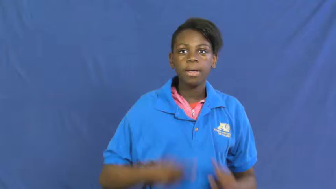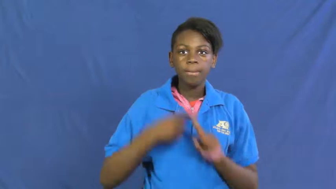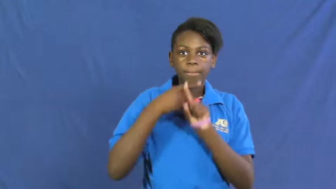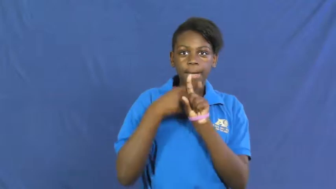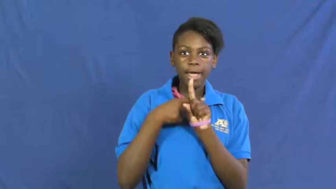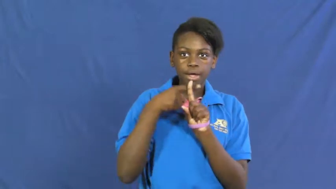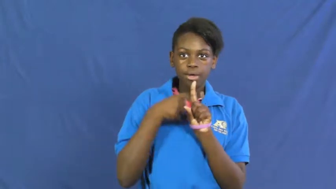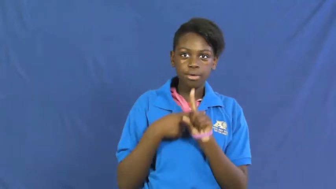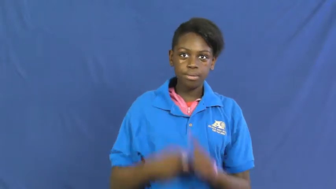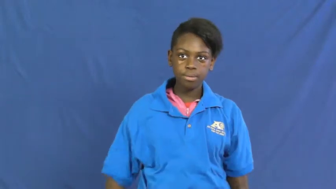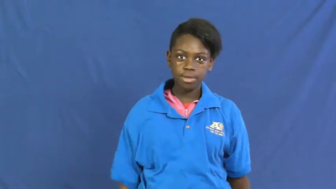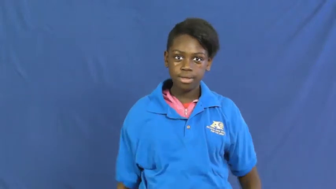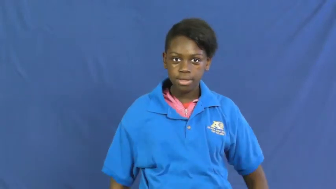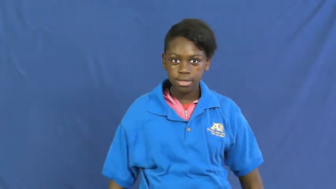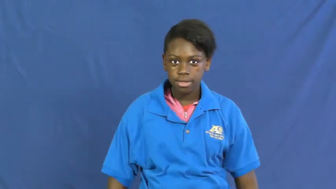temperature